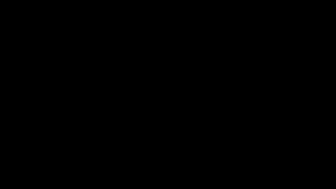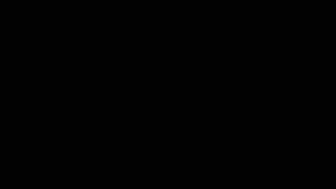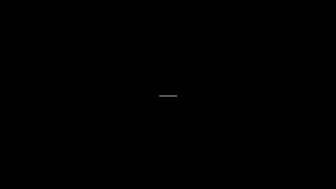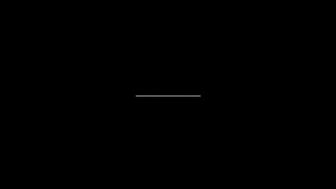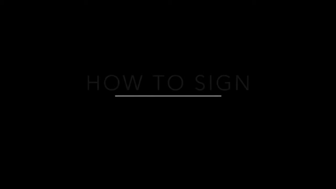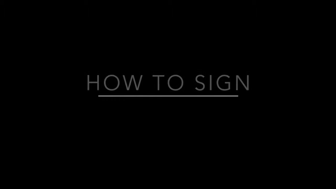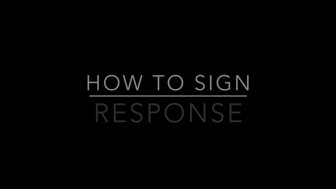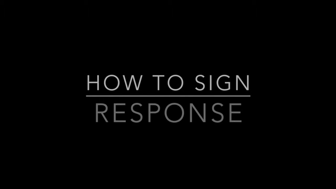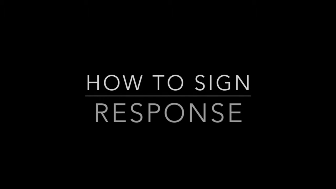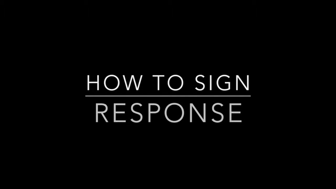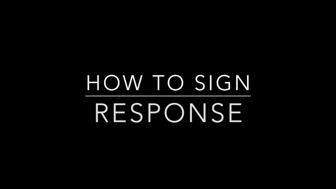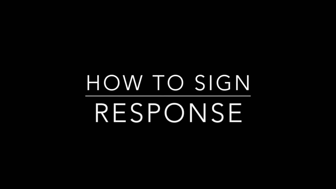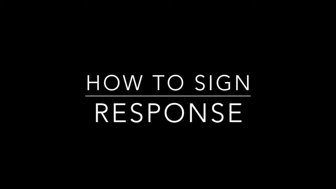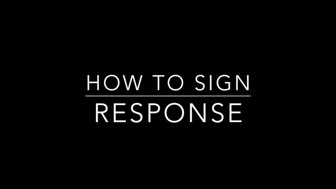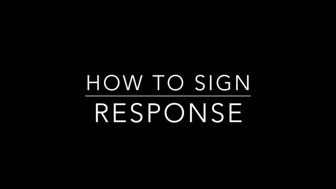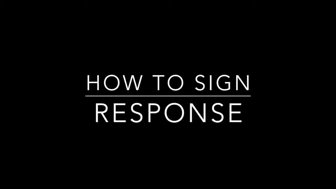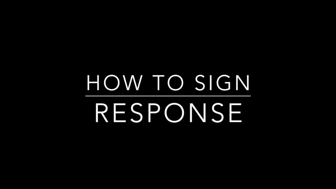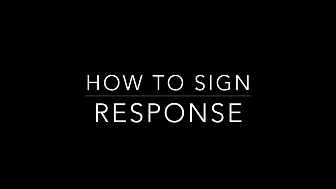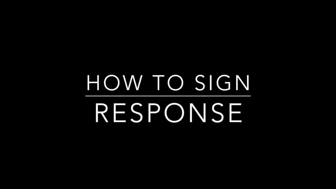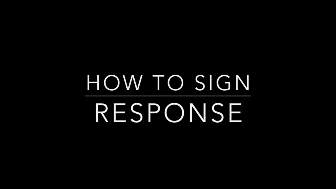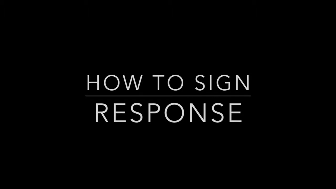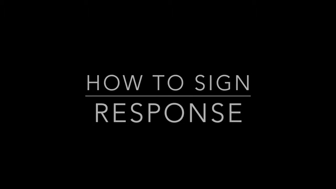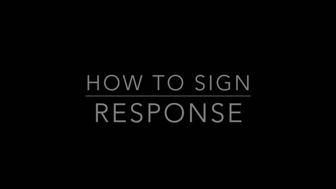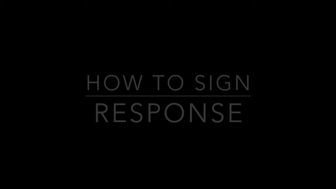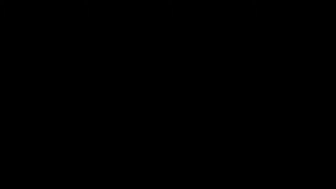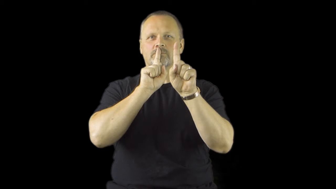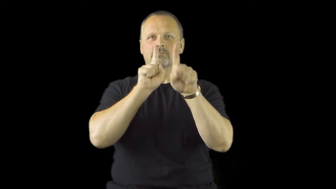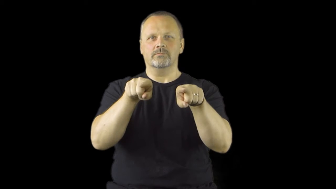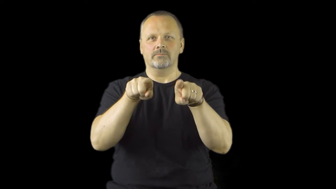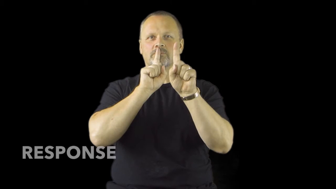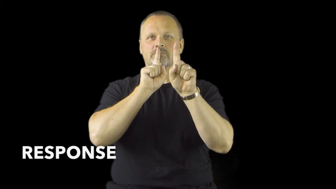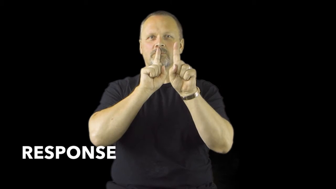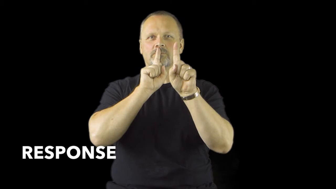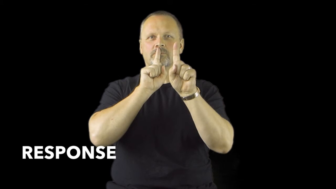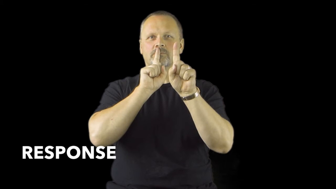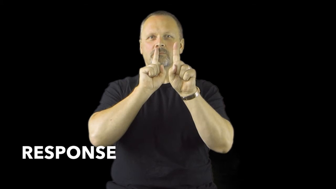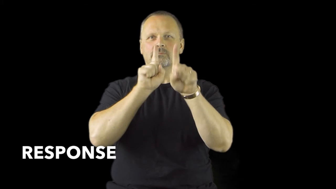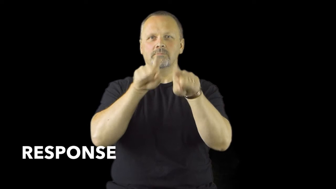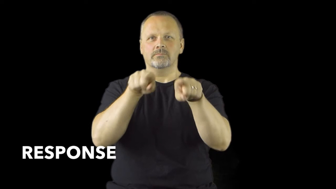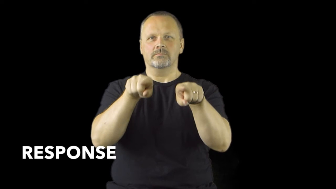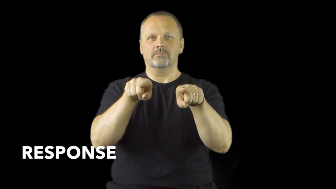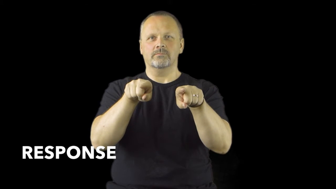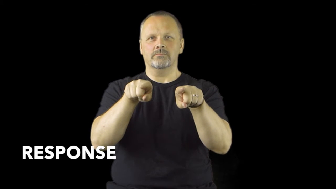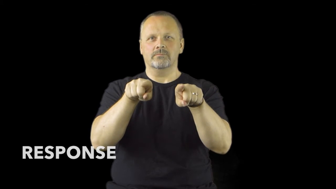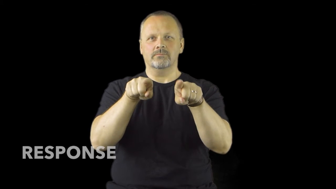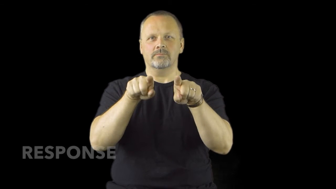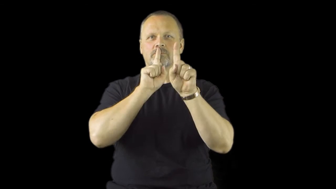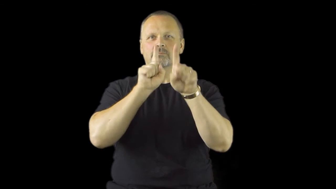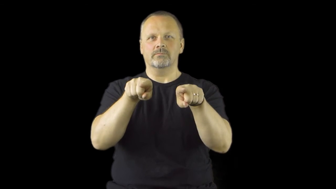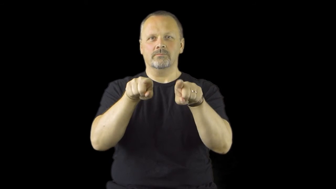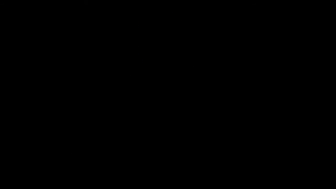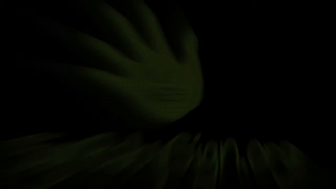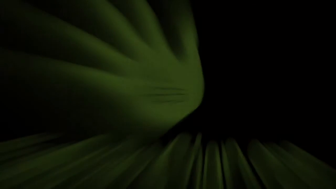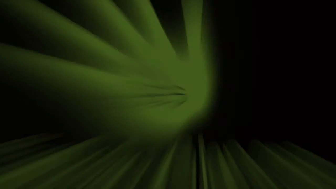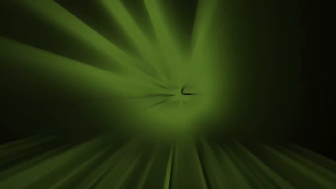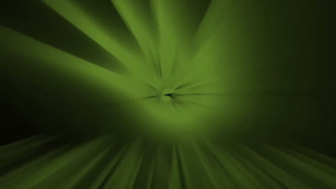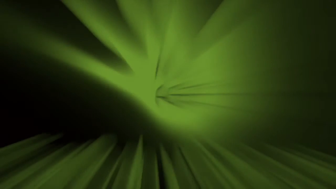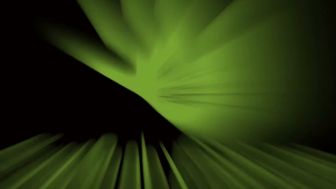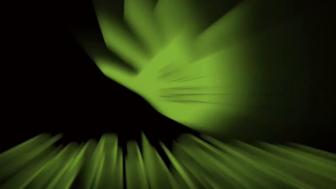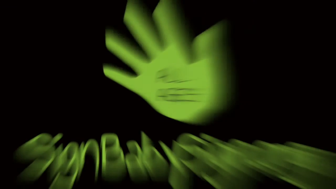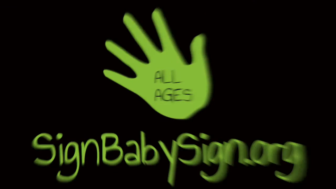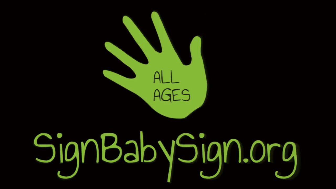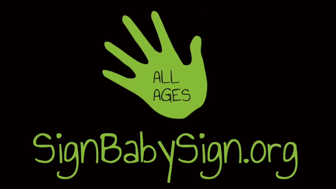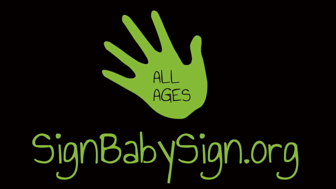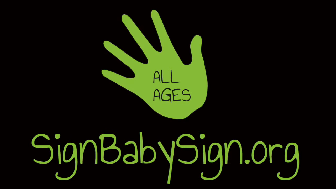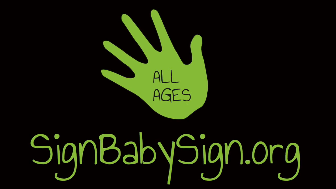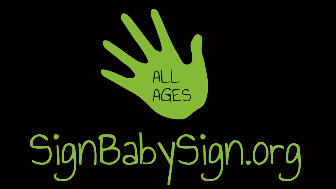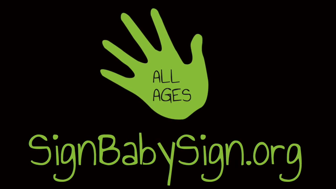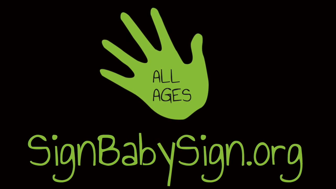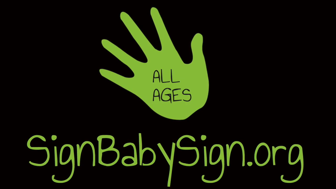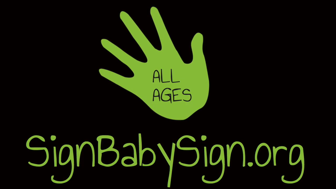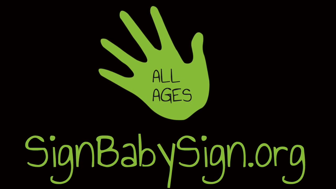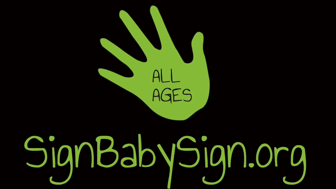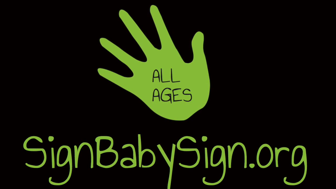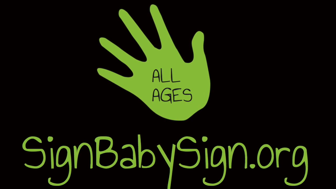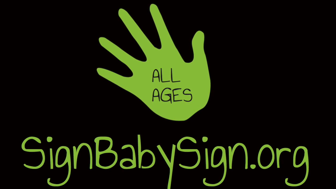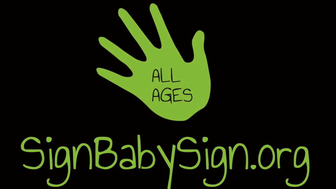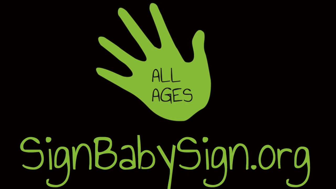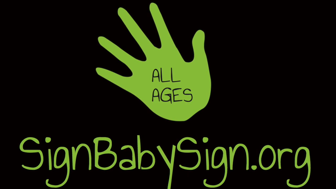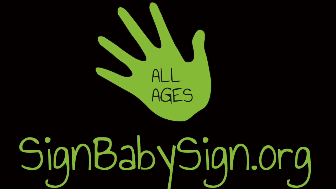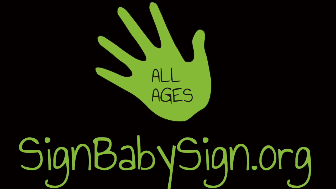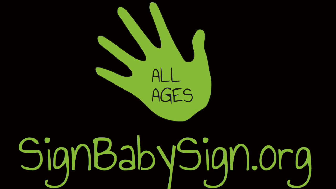Response